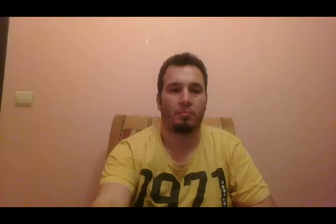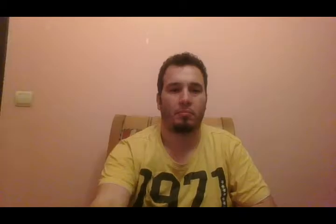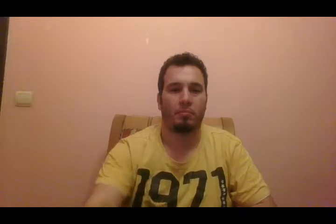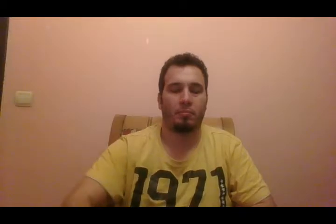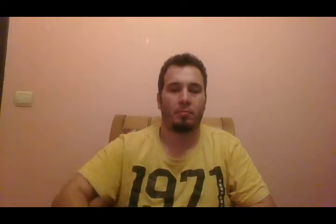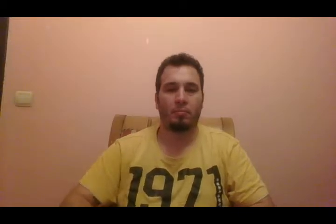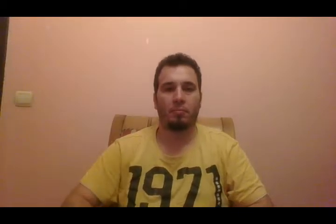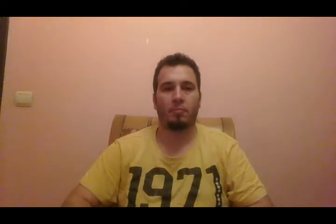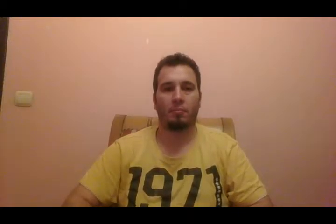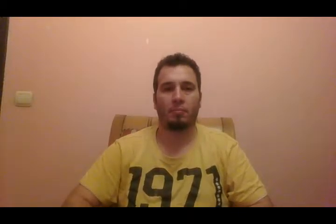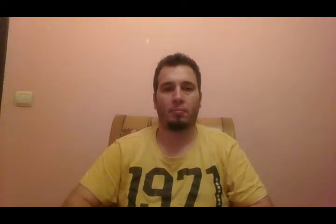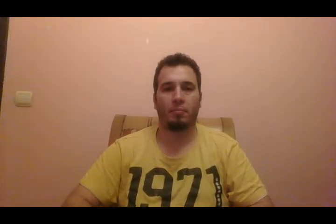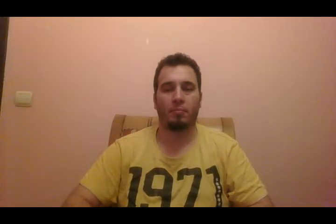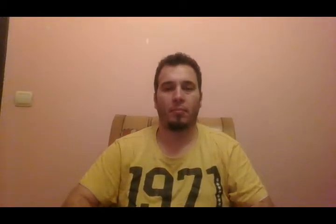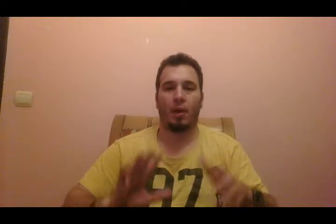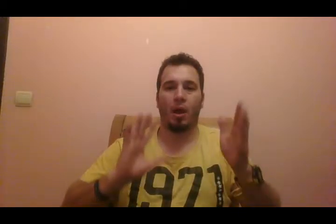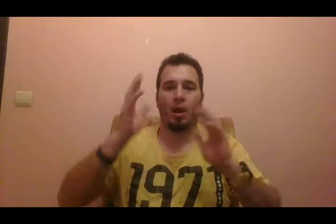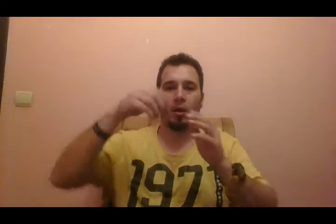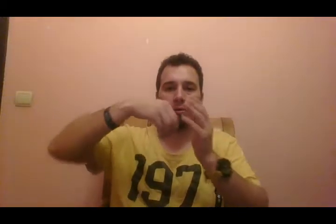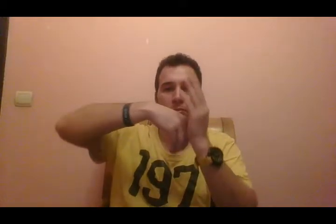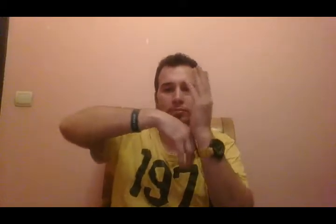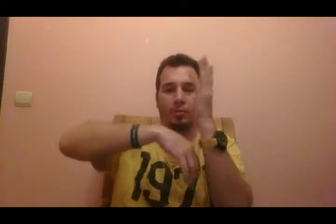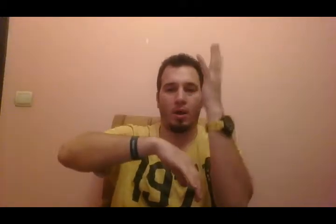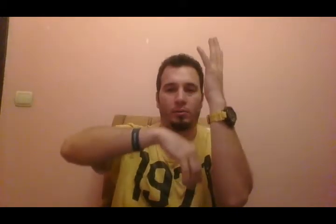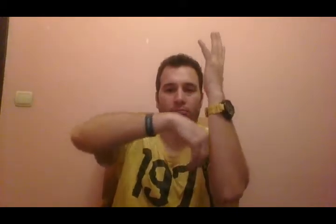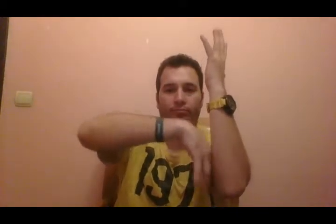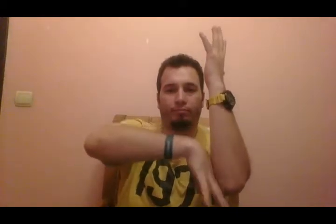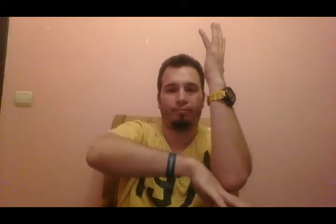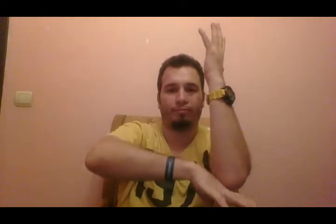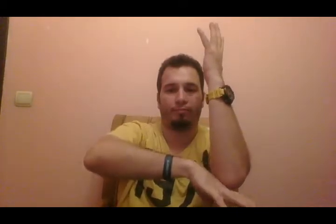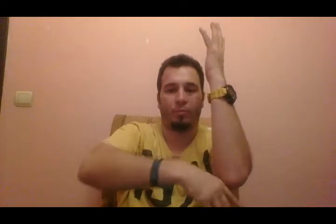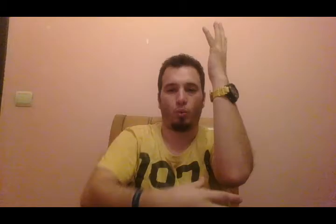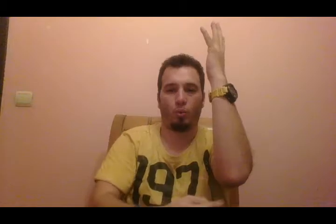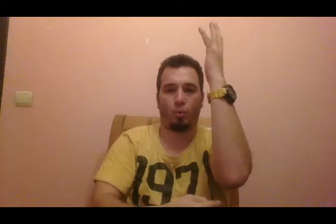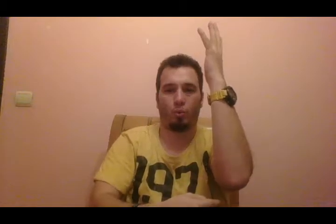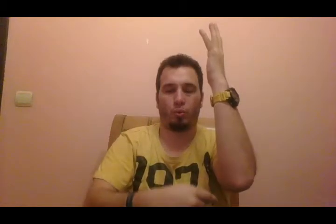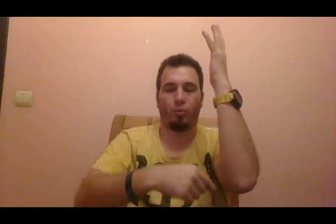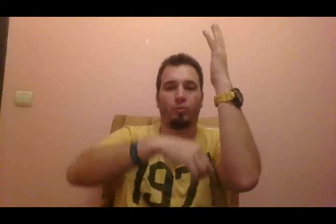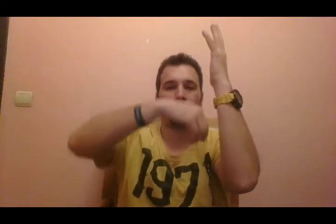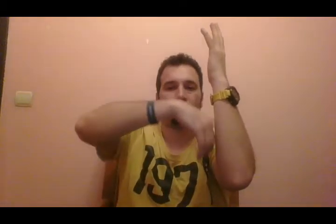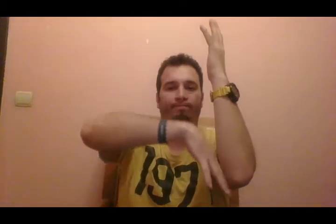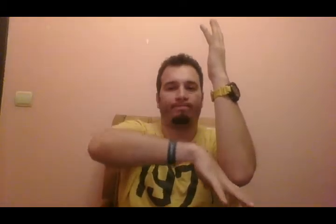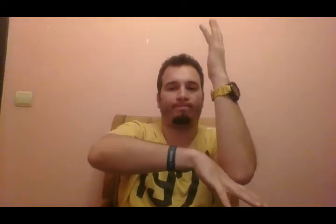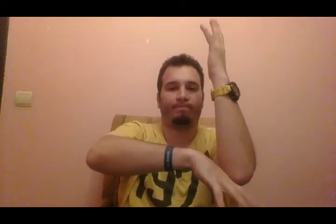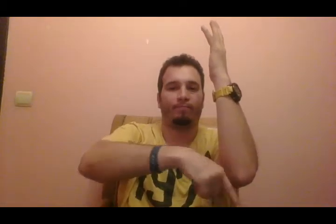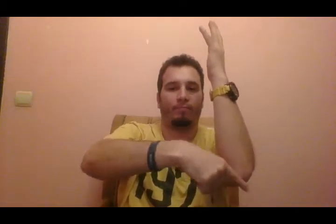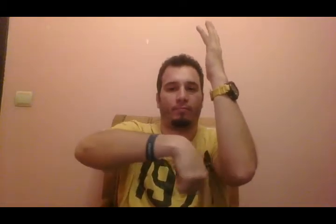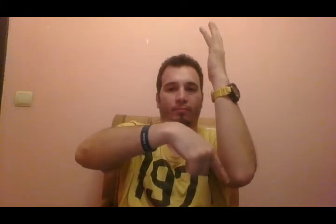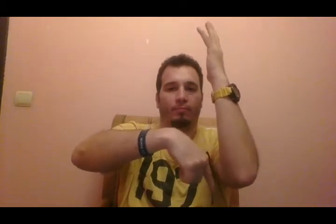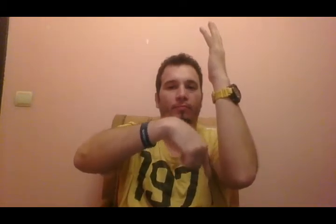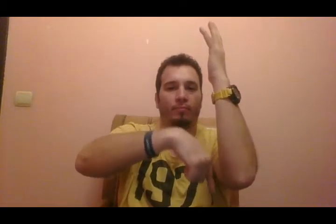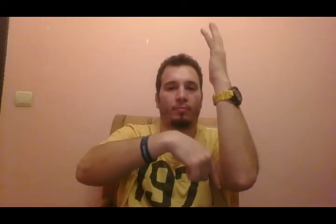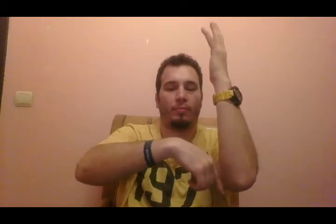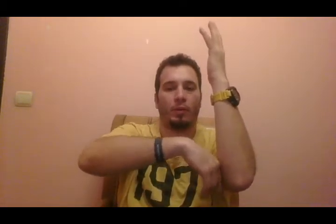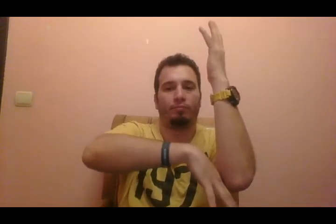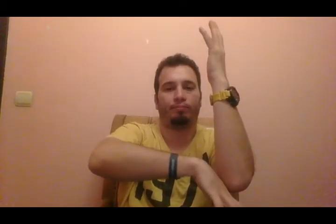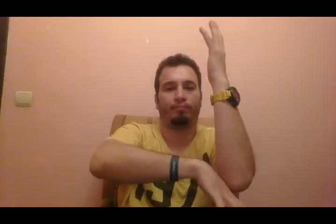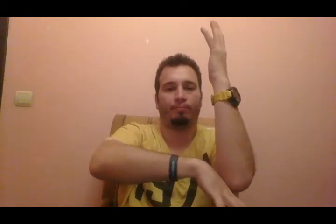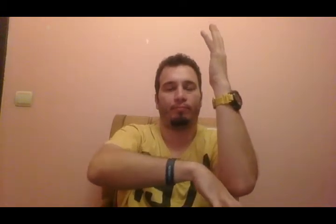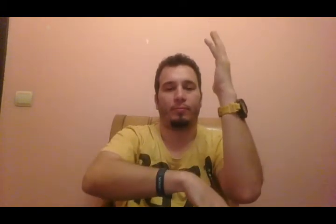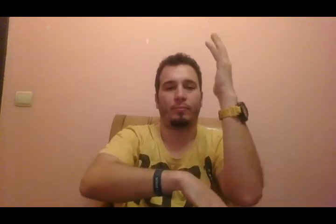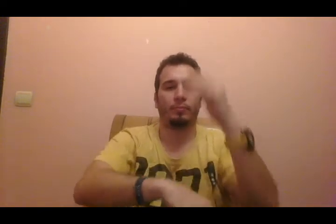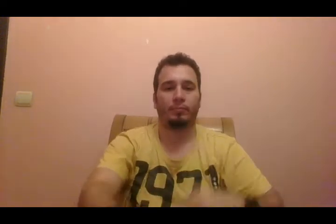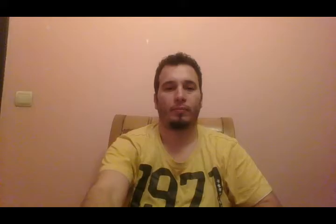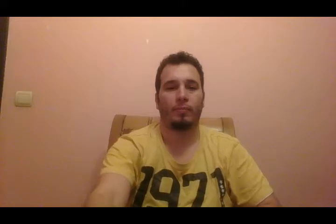root